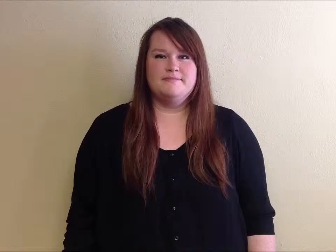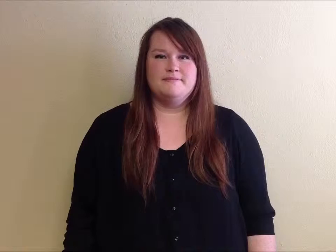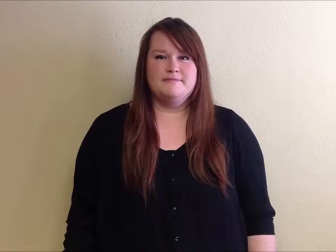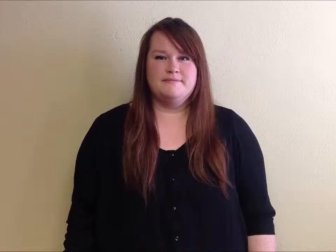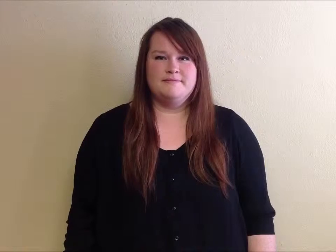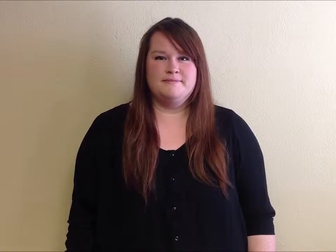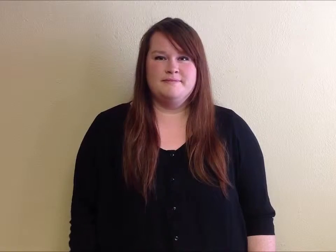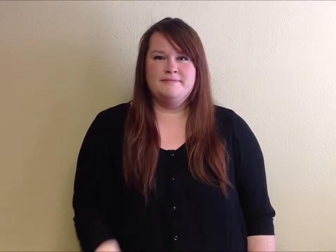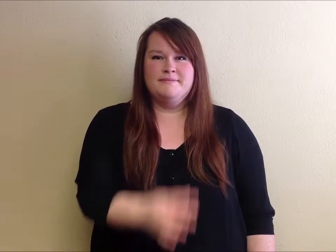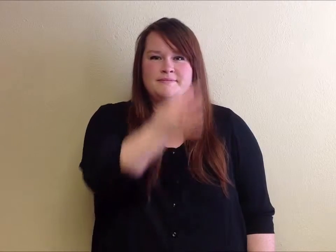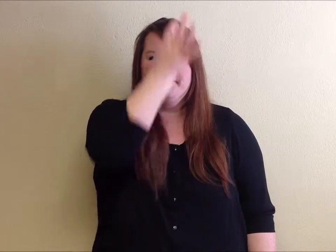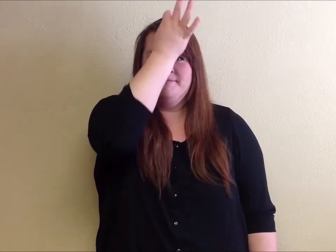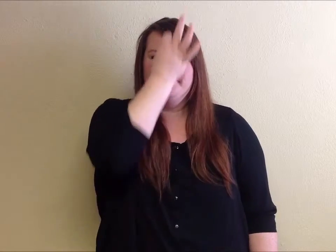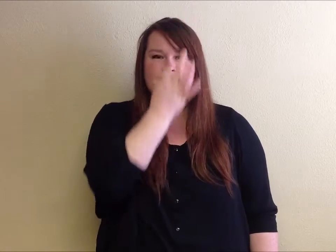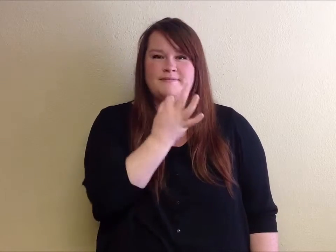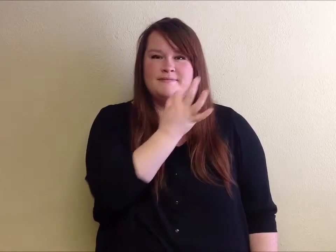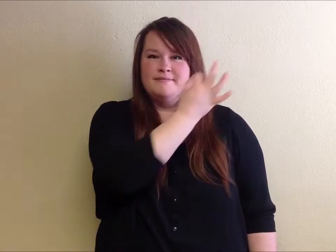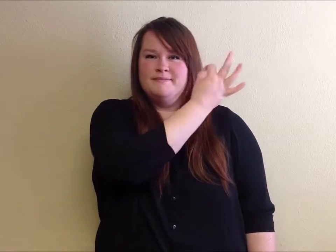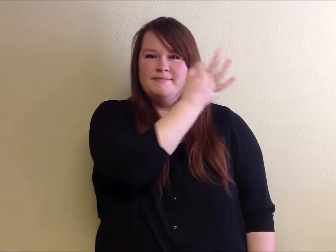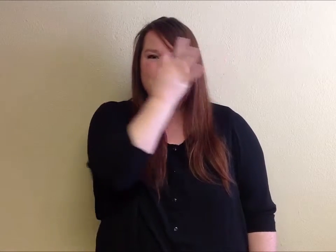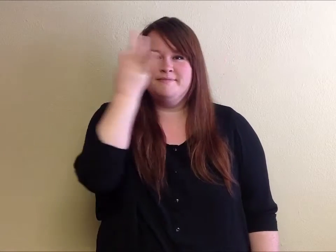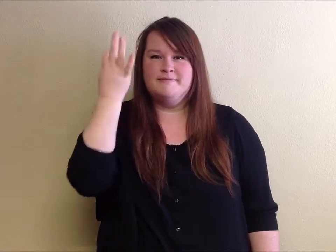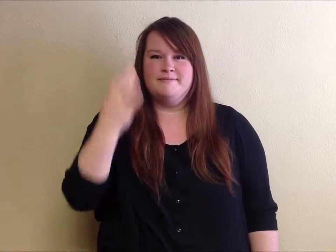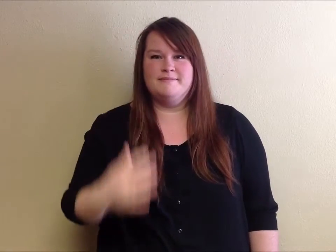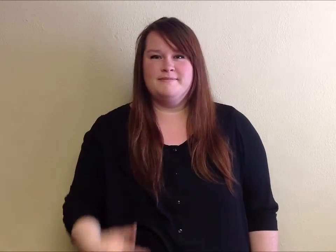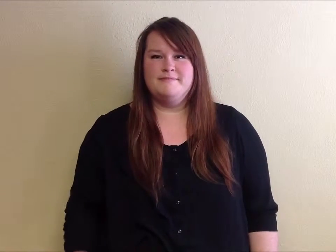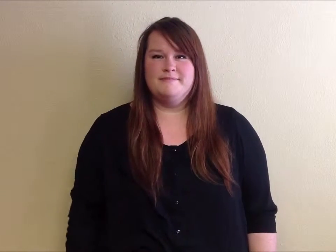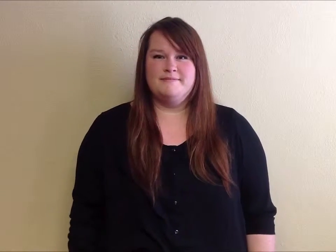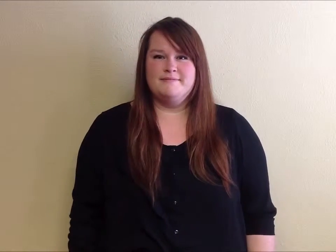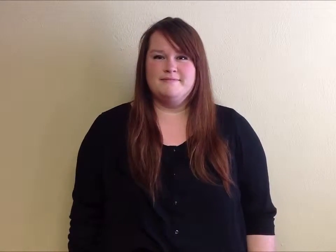France